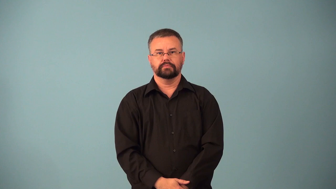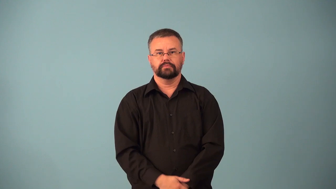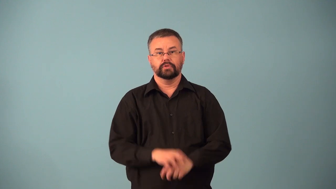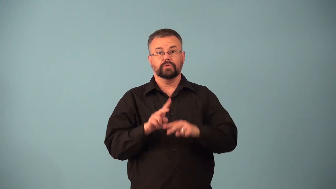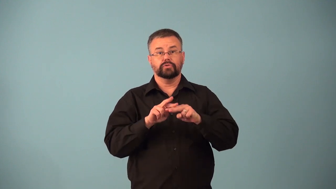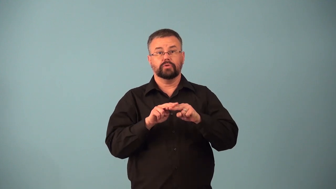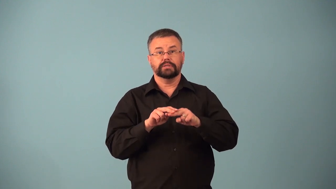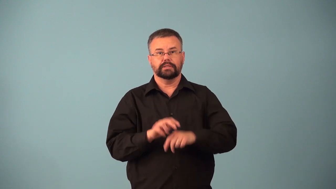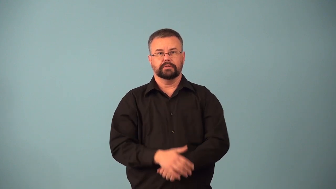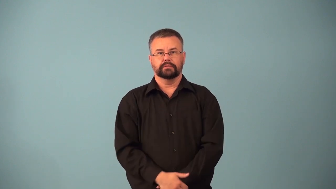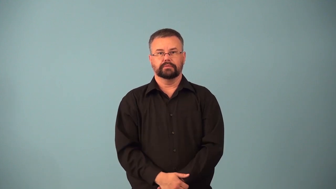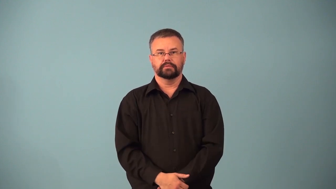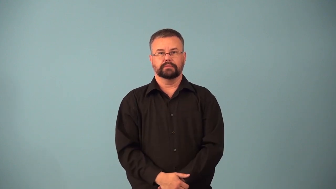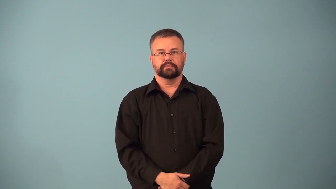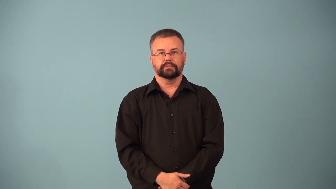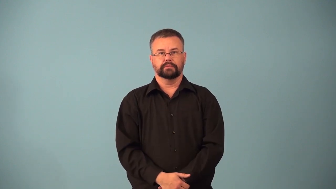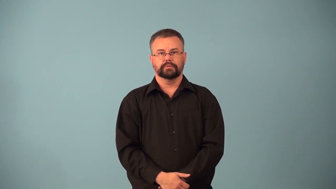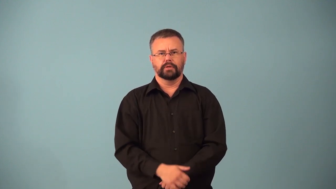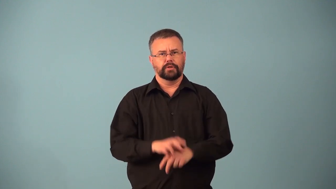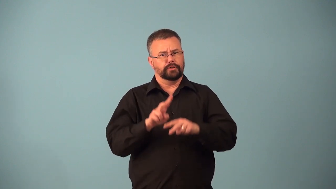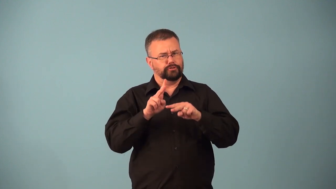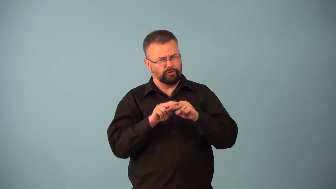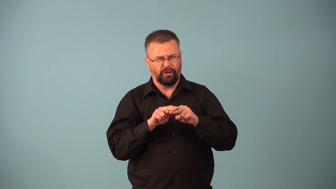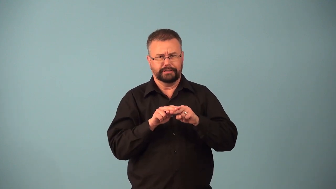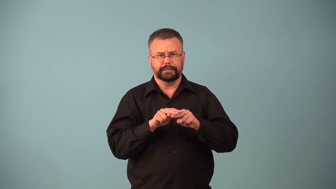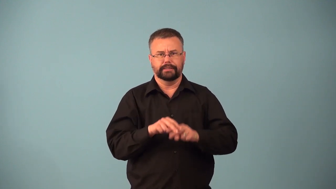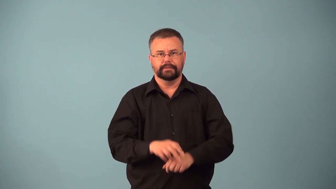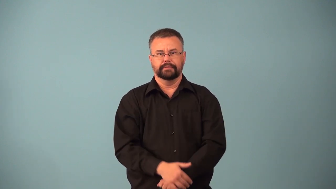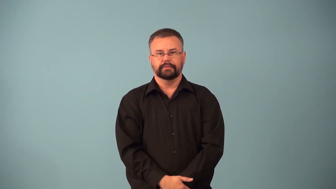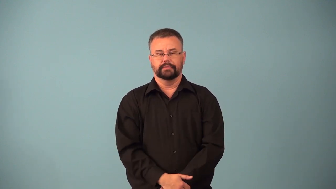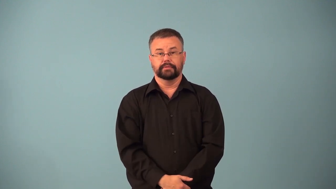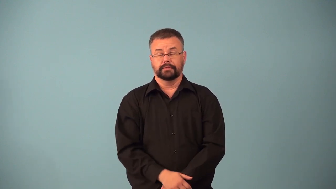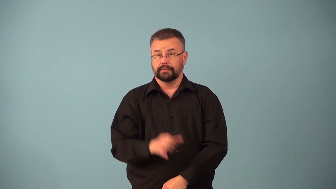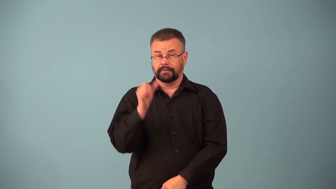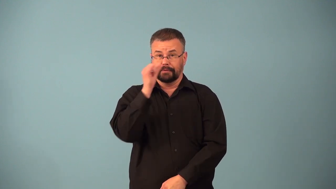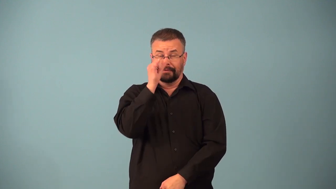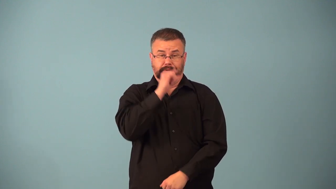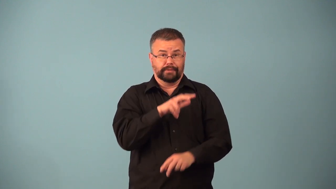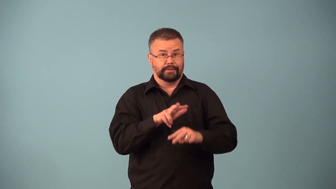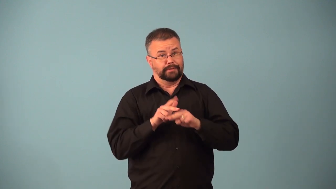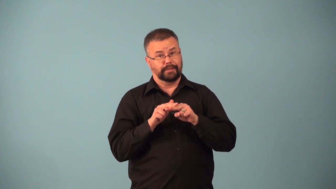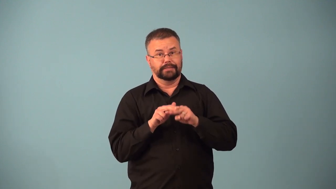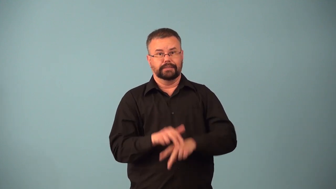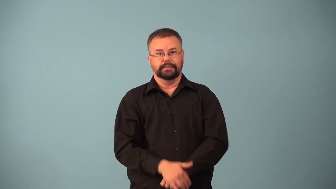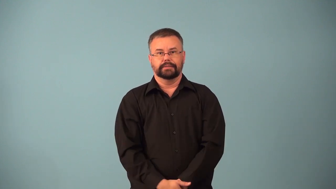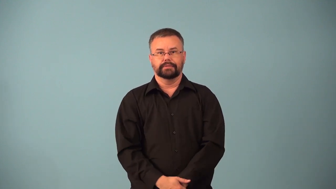salty